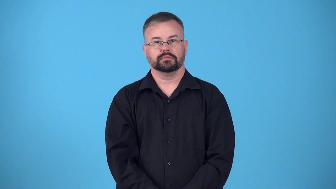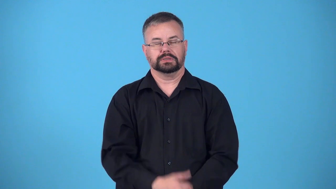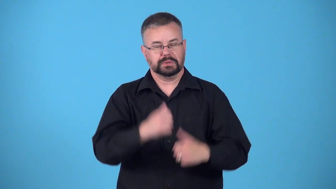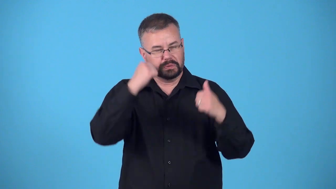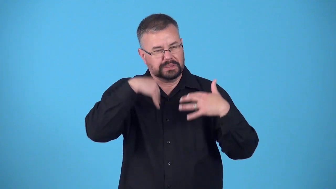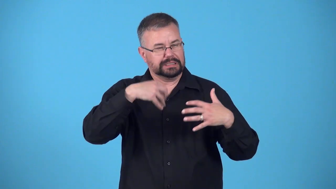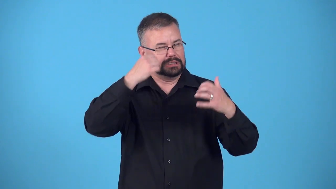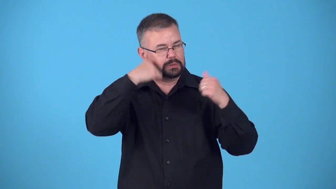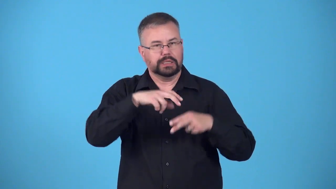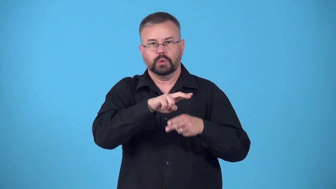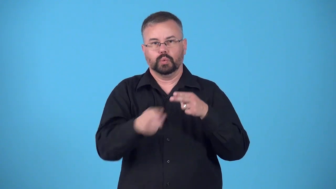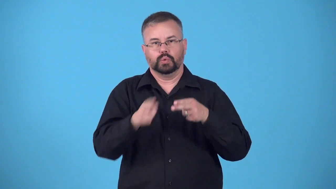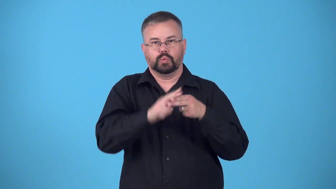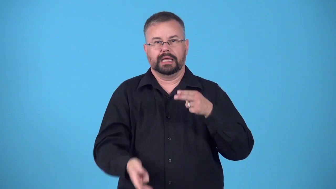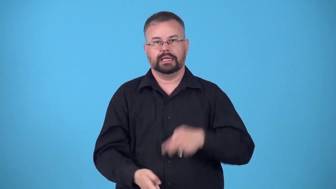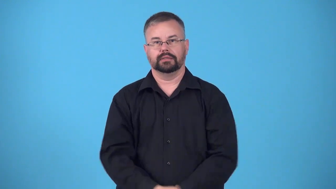sweat off